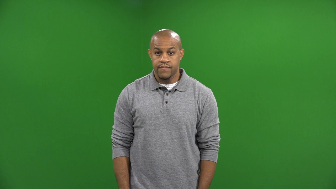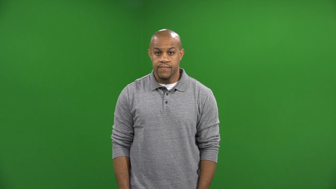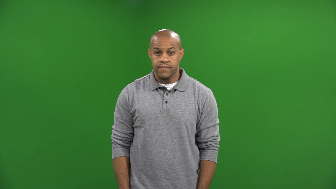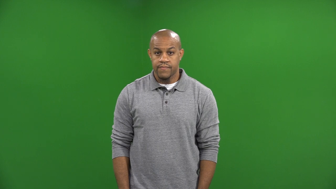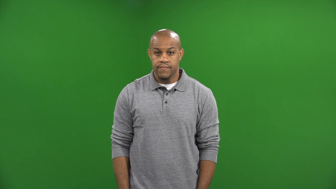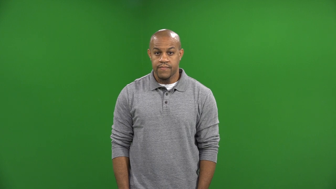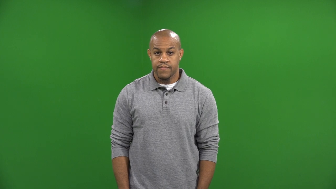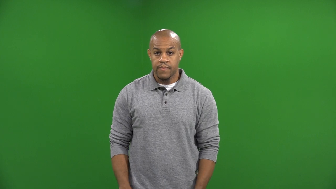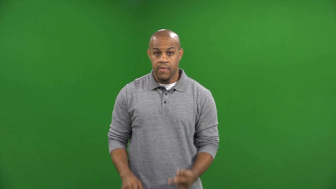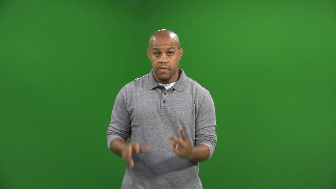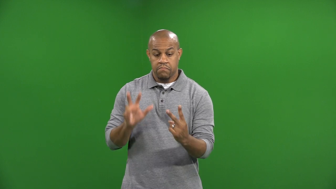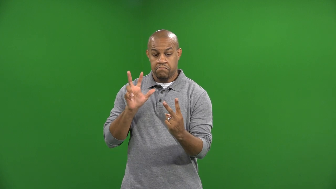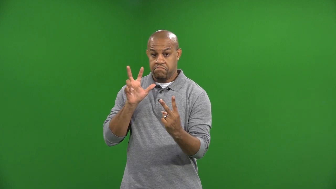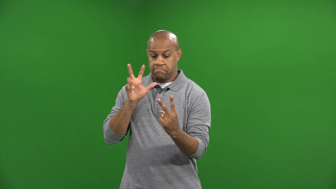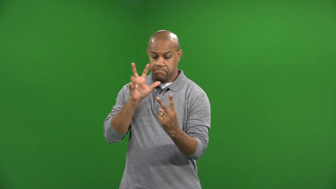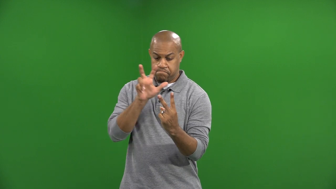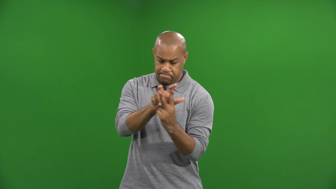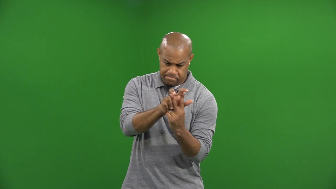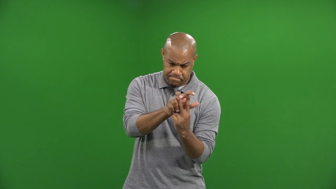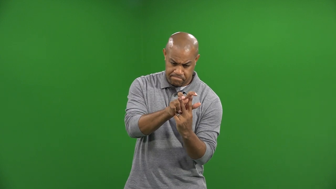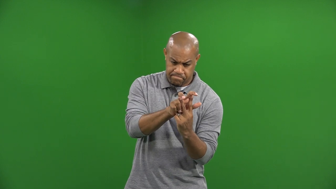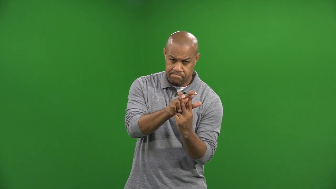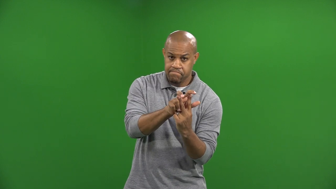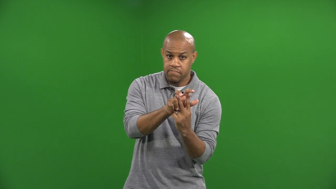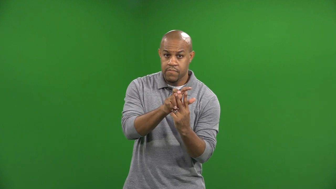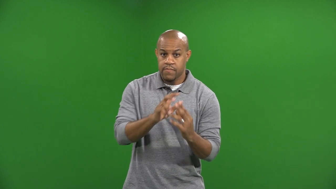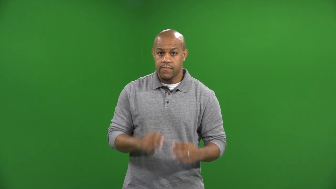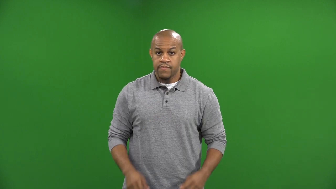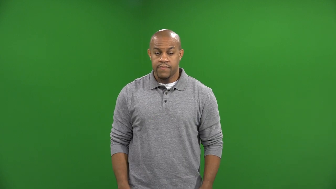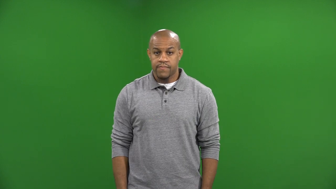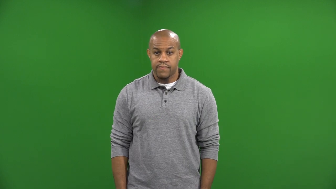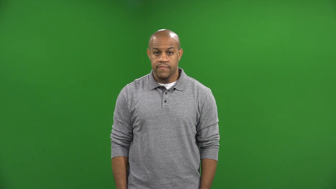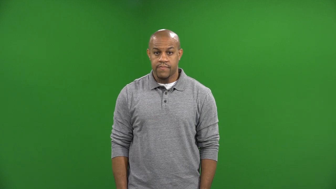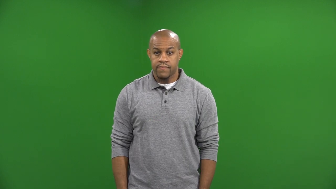Three on two